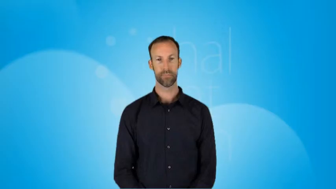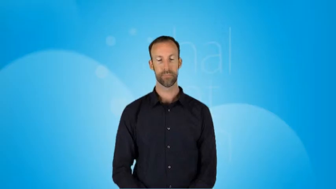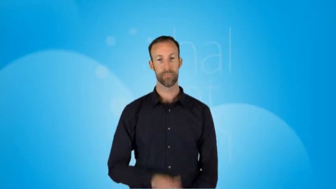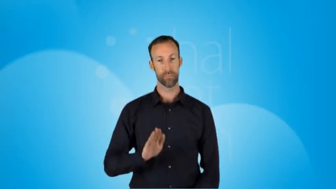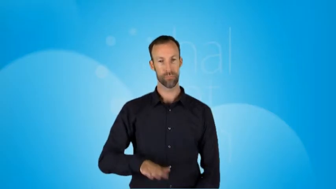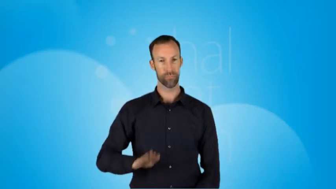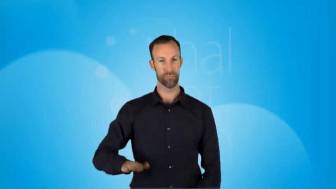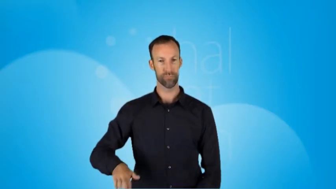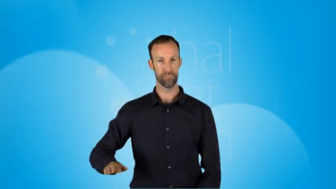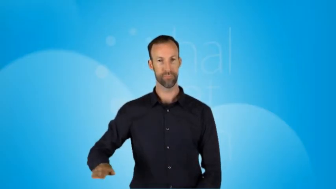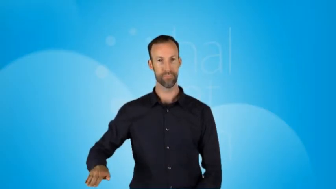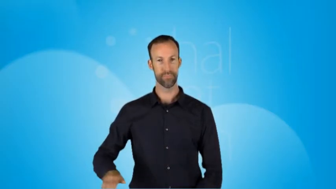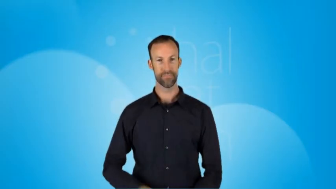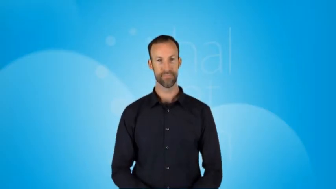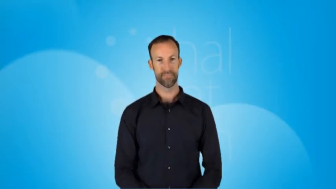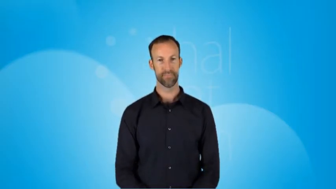children